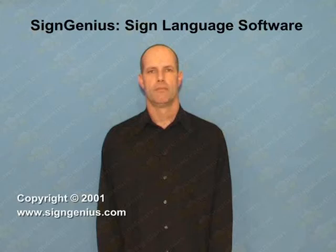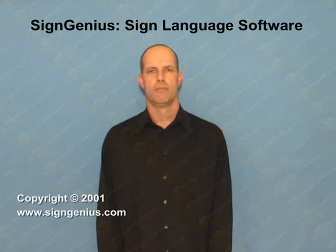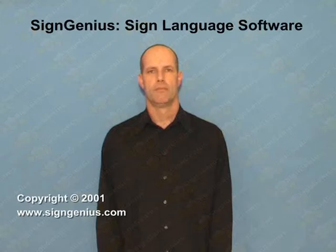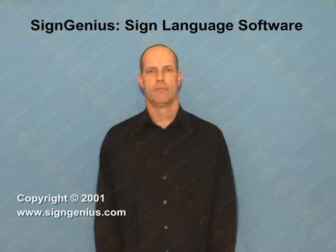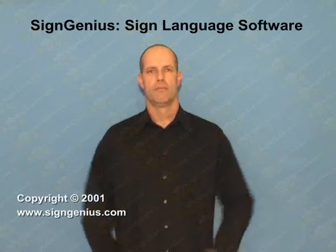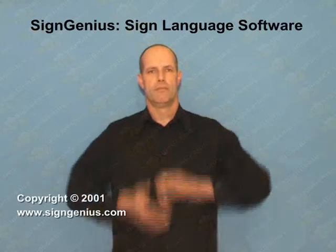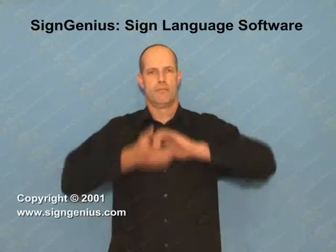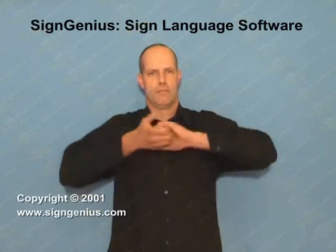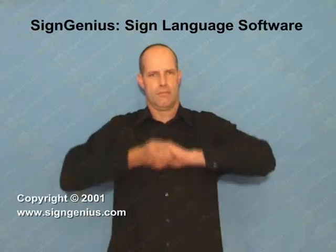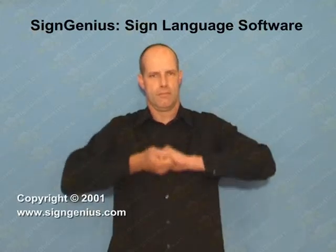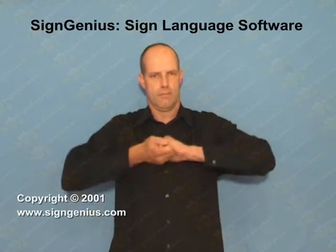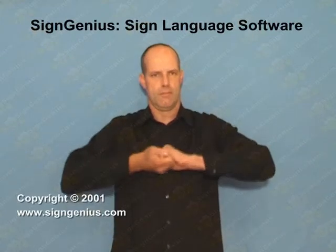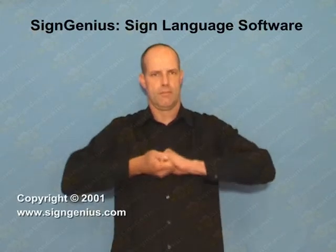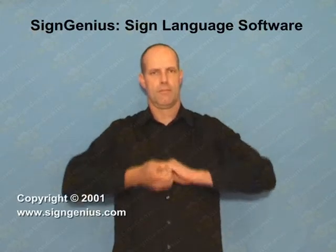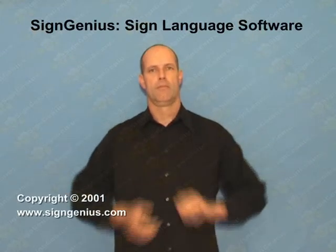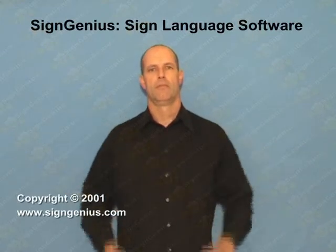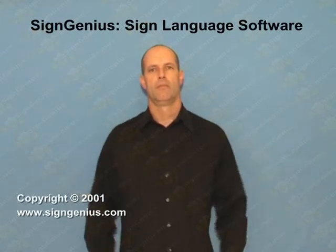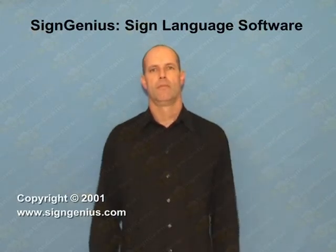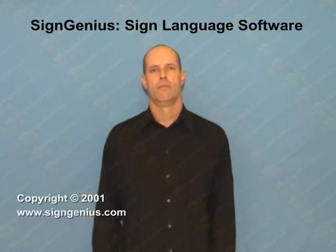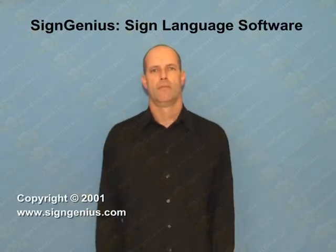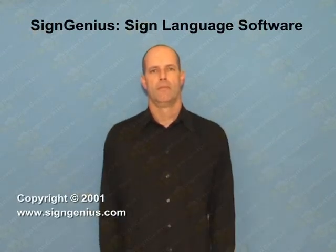HANDSHAKE